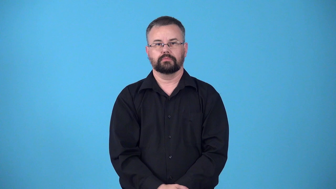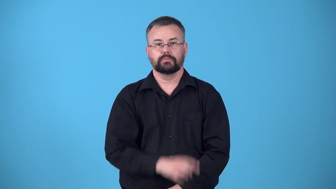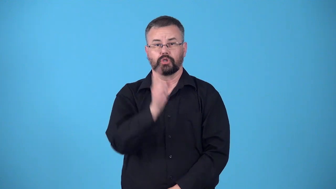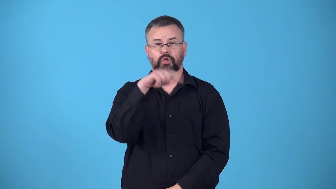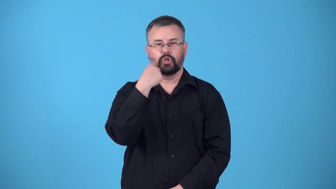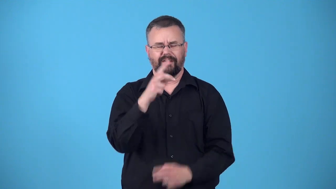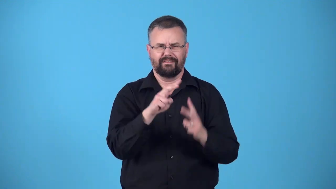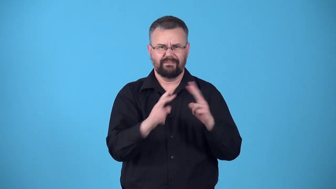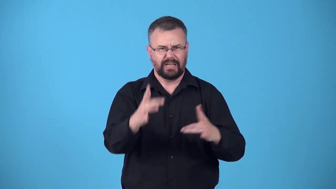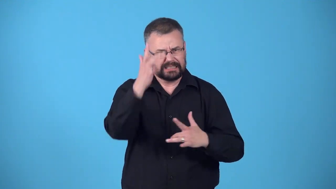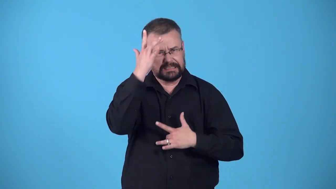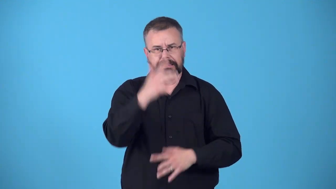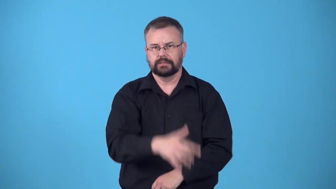death warmed over